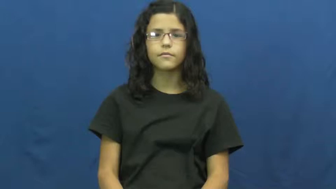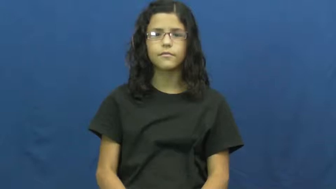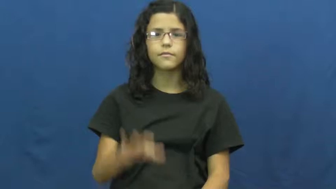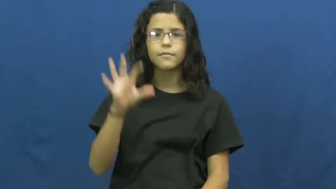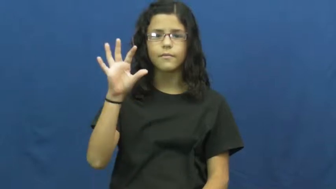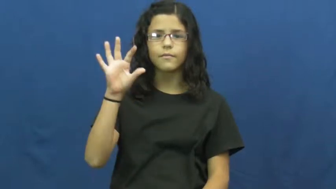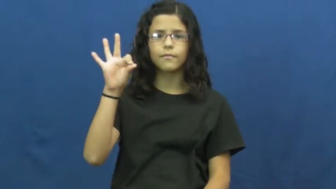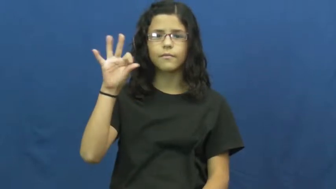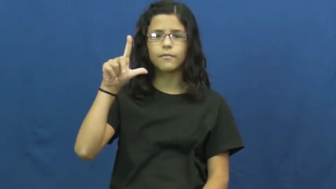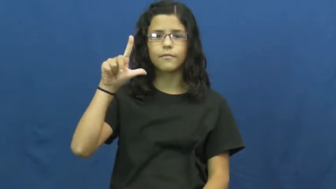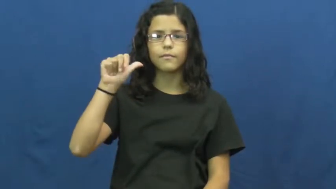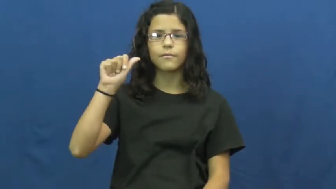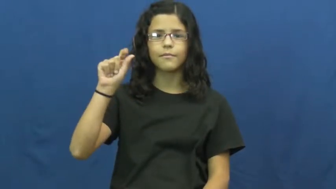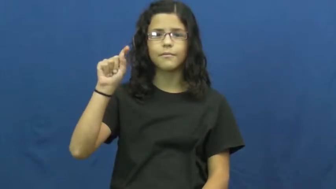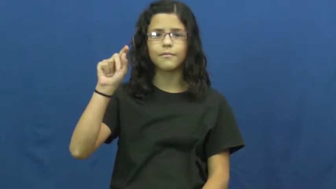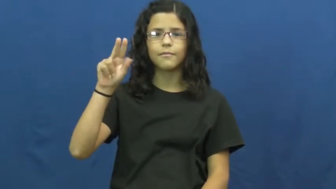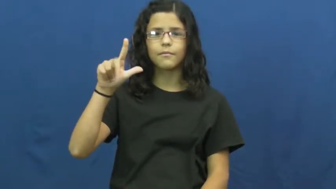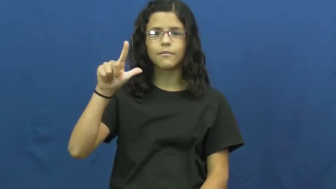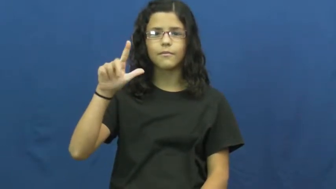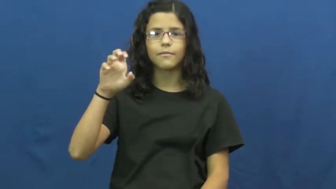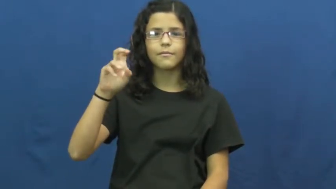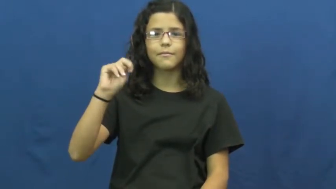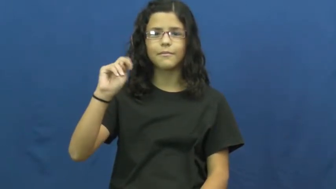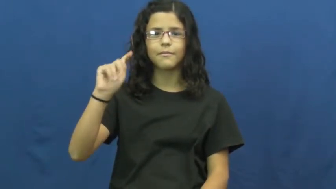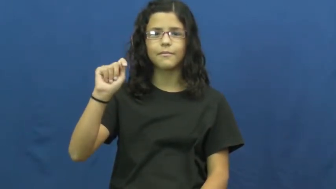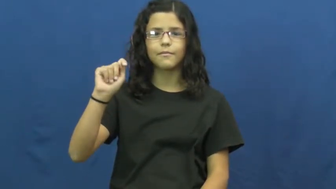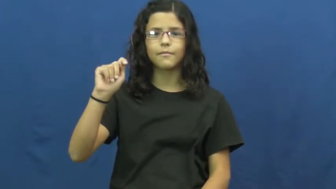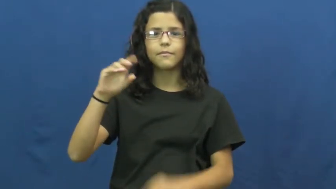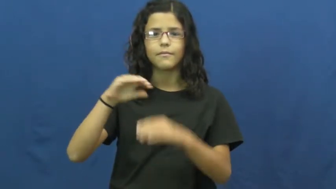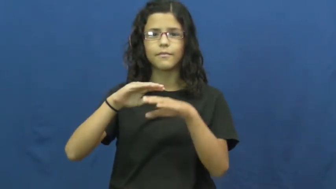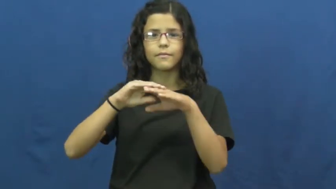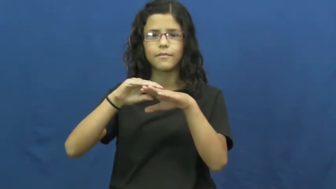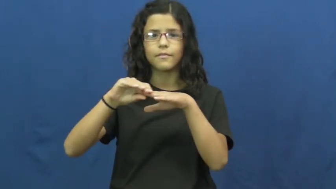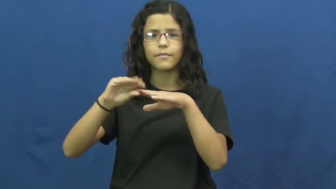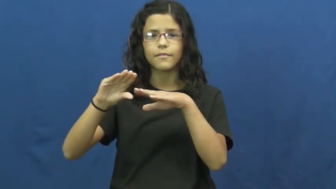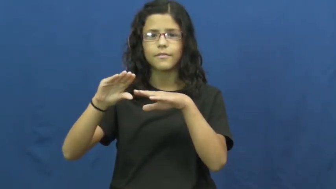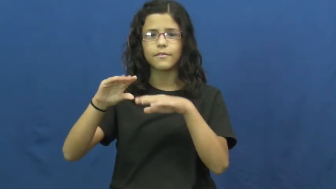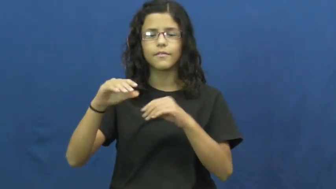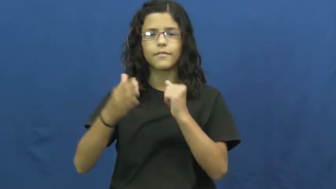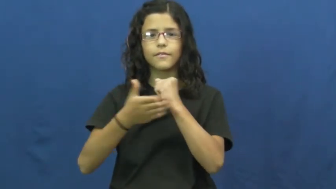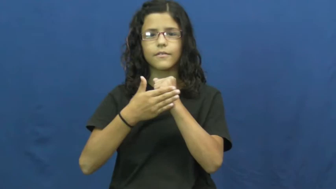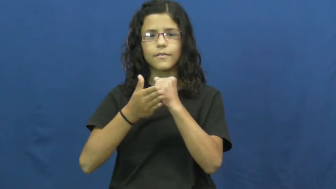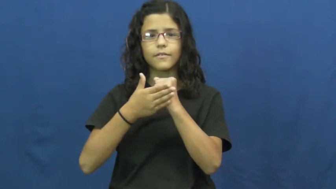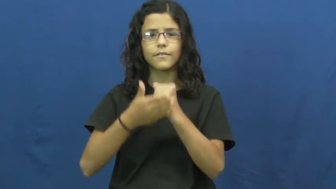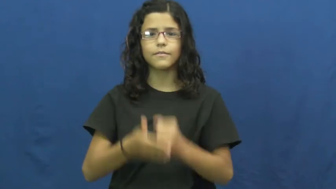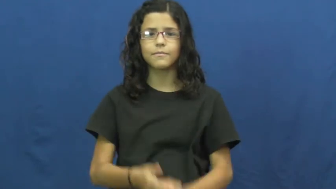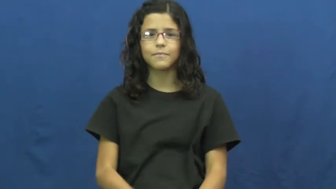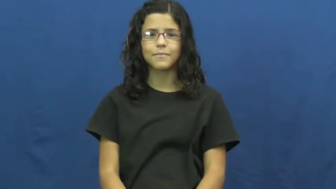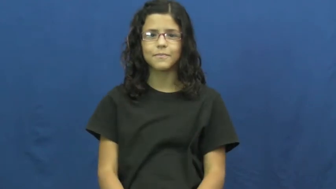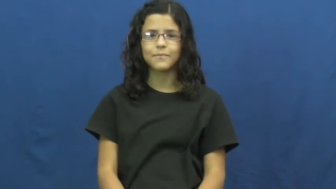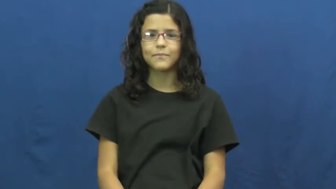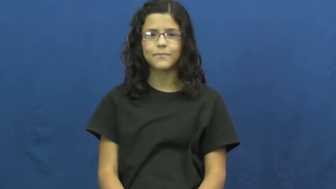flatulent